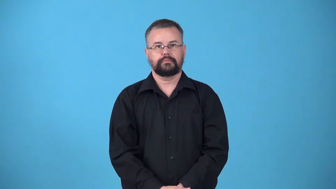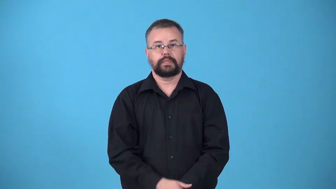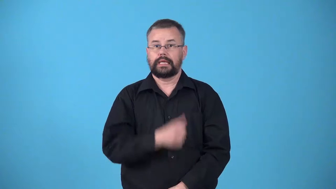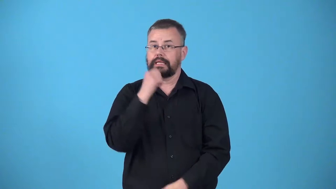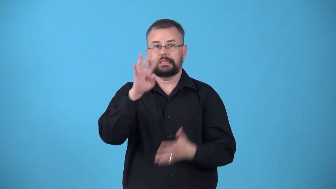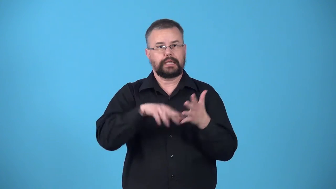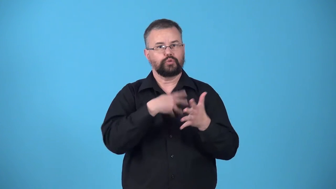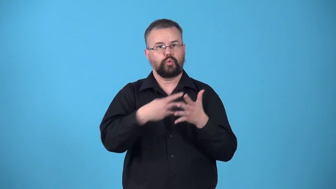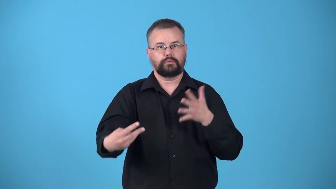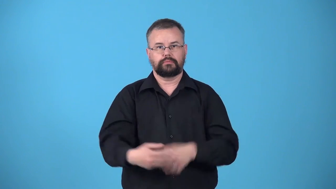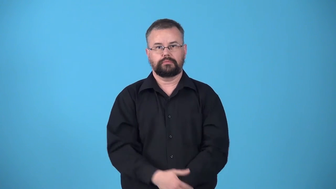unscheduled